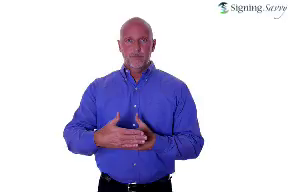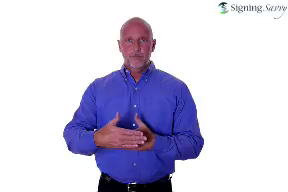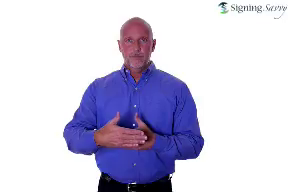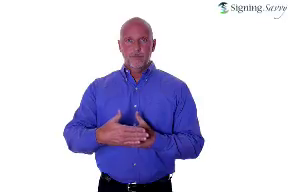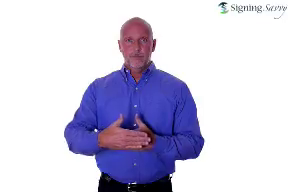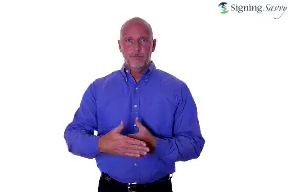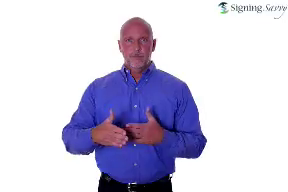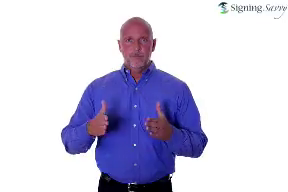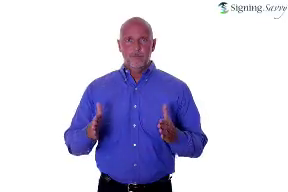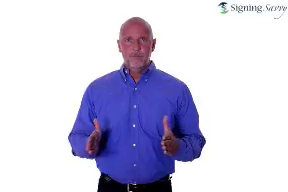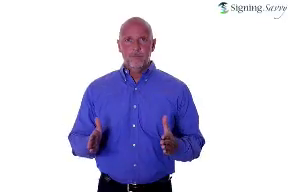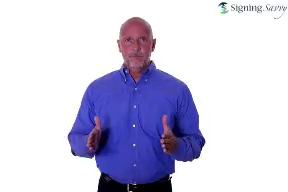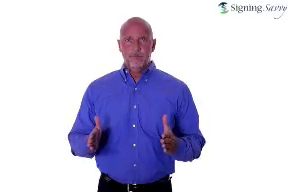Box